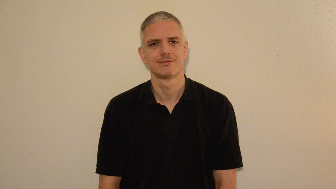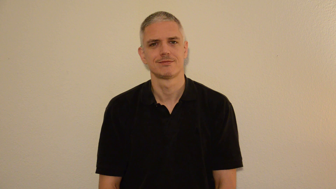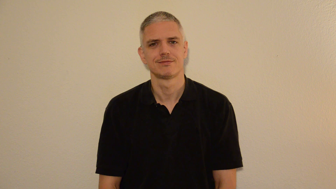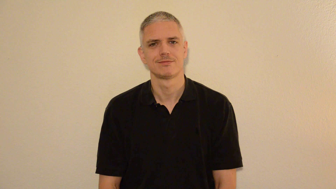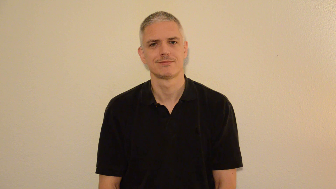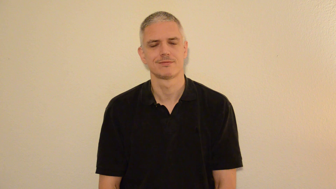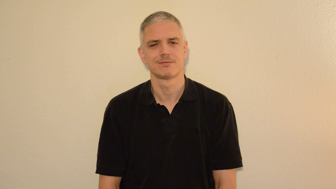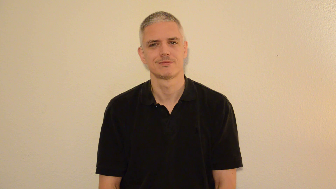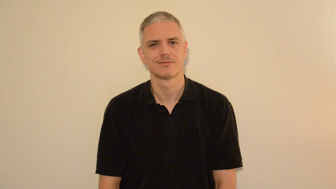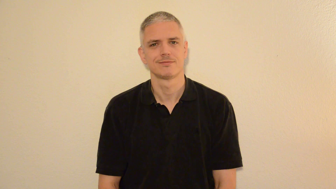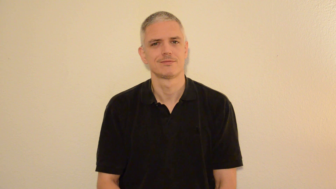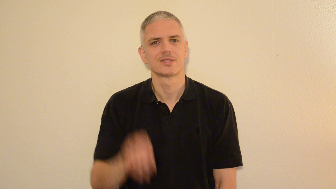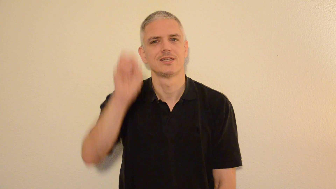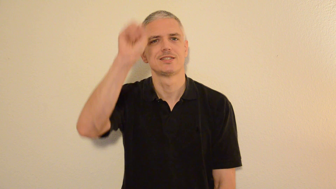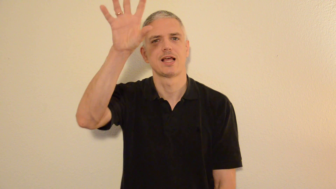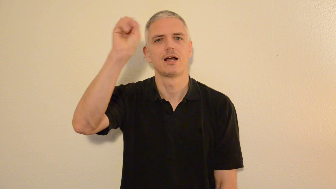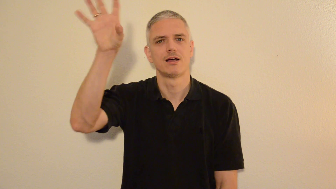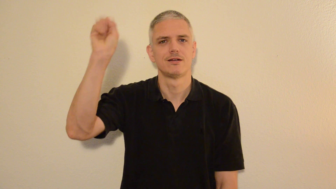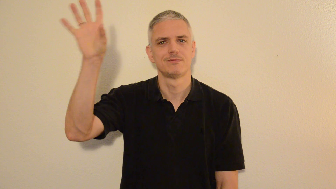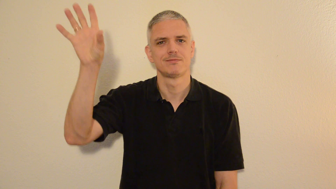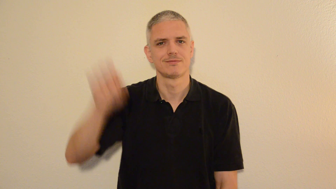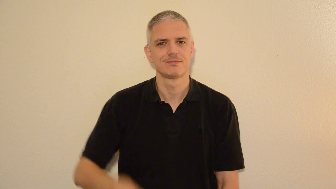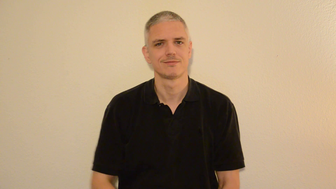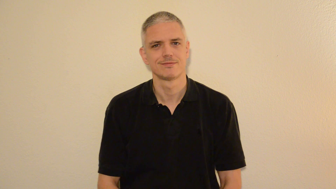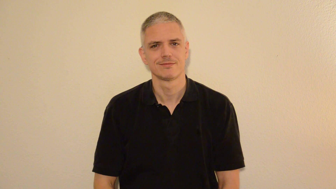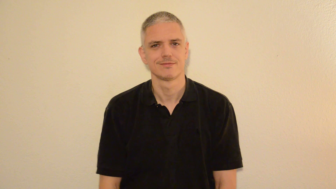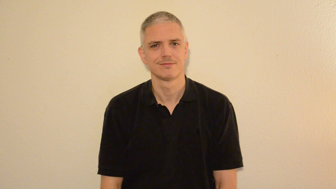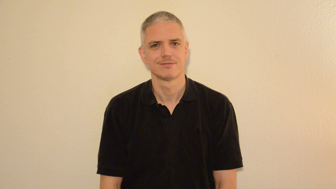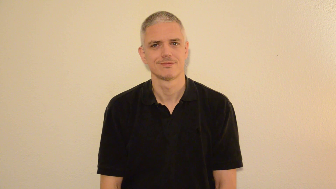star